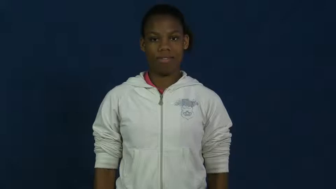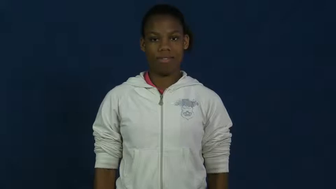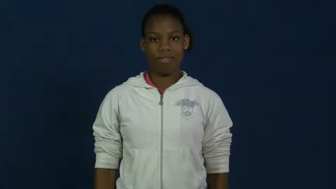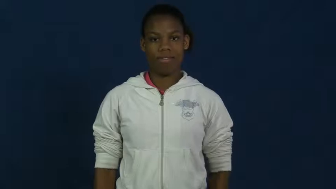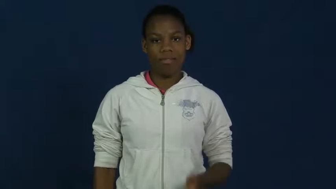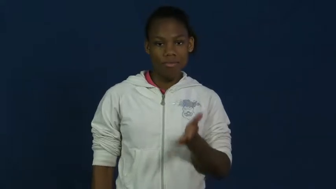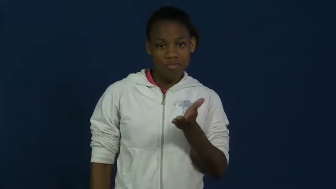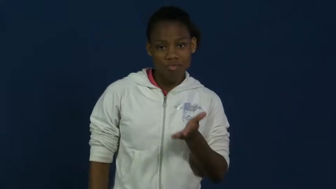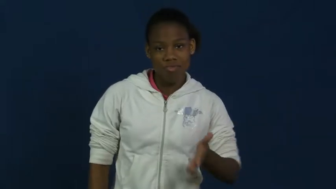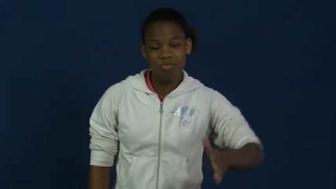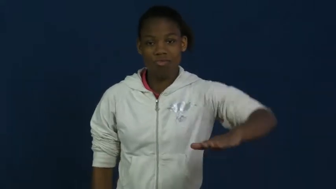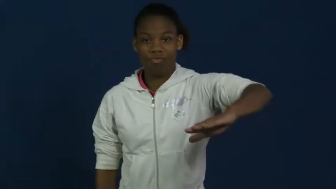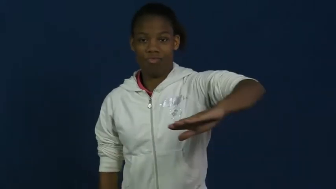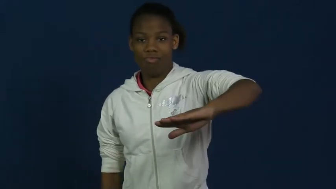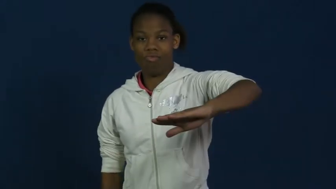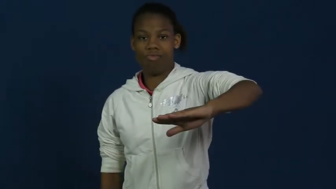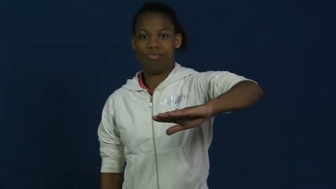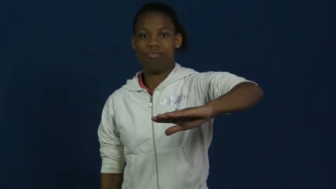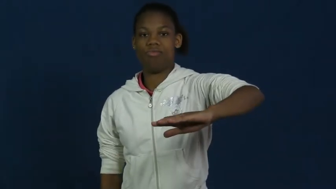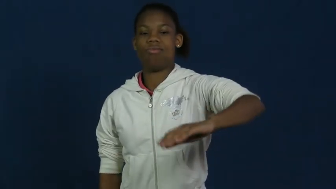skid,drift